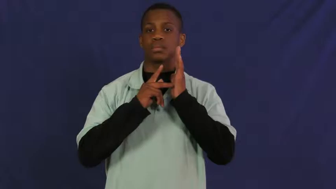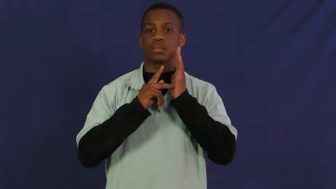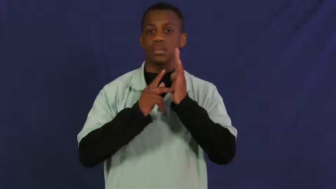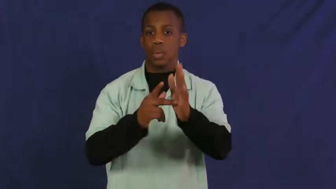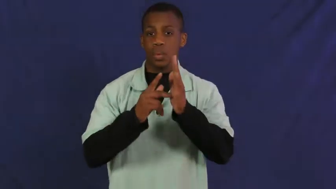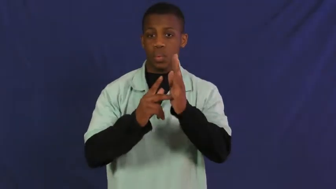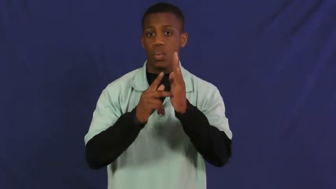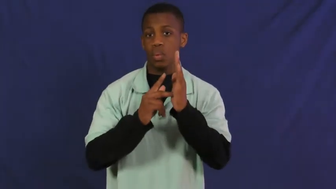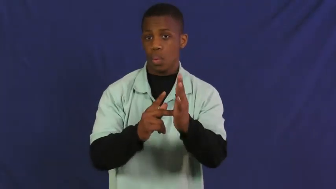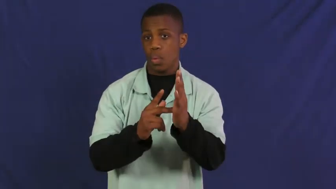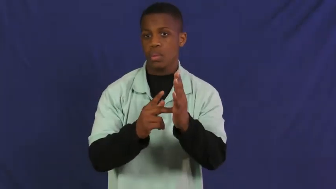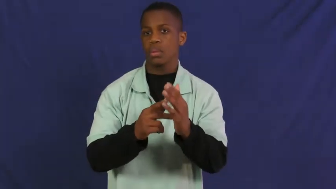portfolio